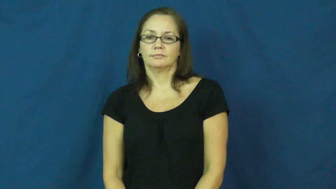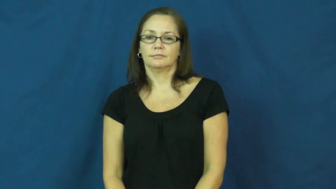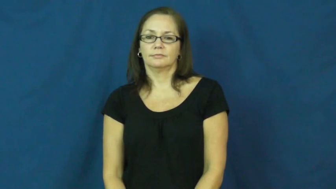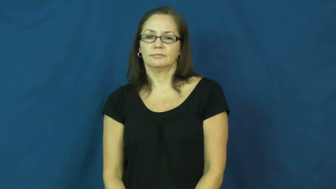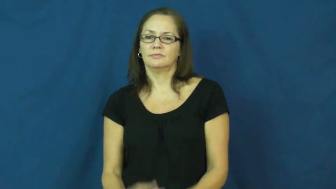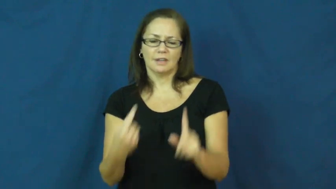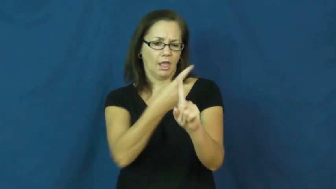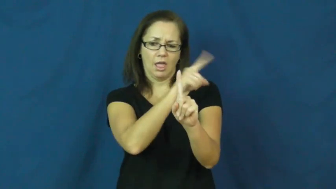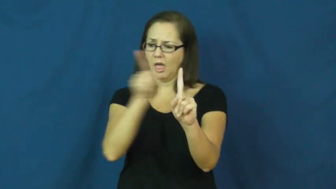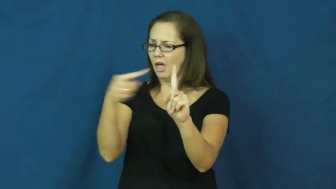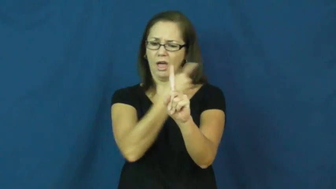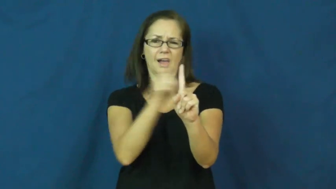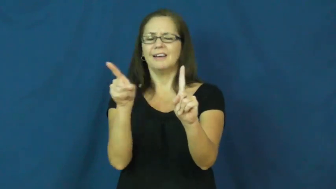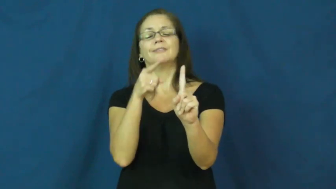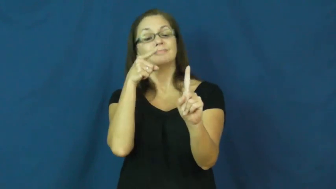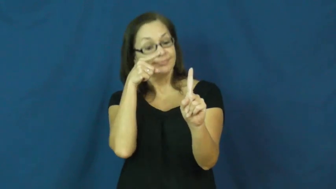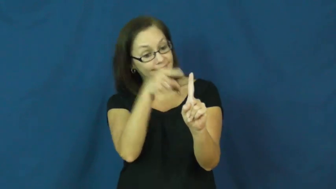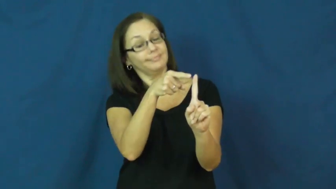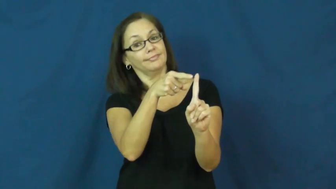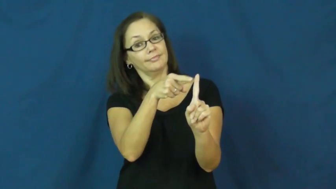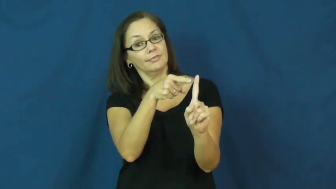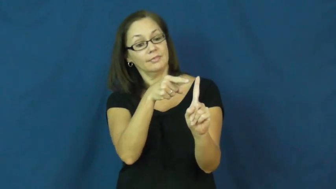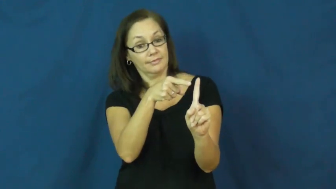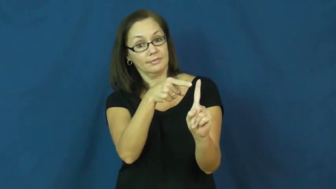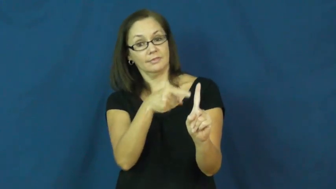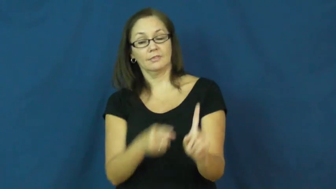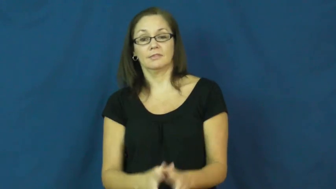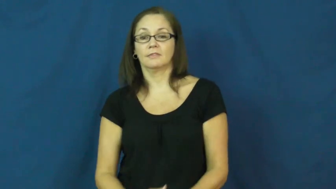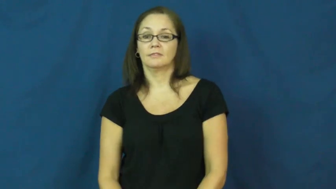cut to the chase